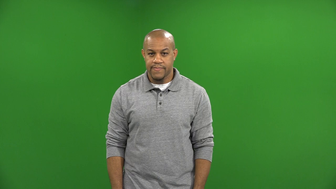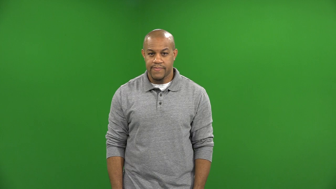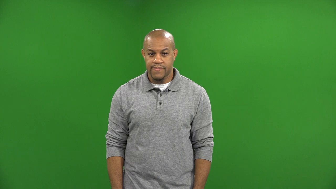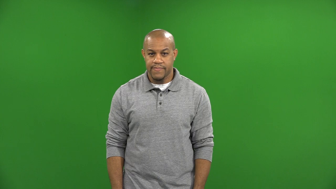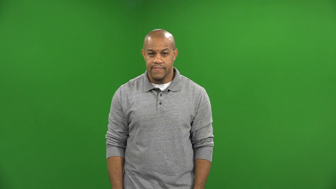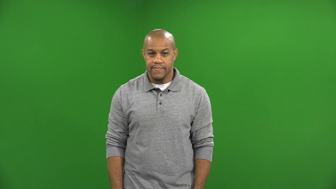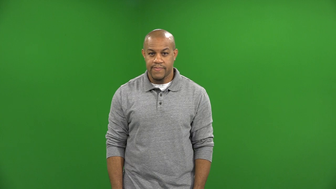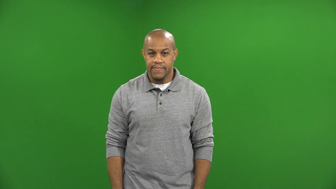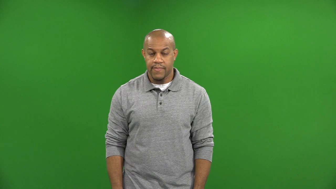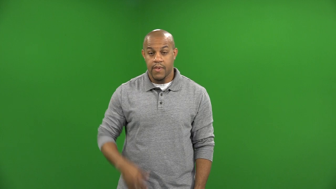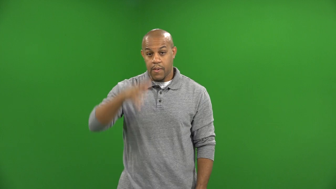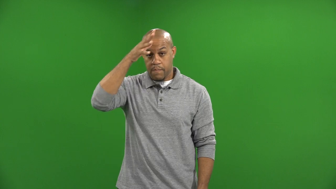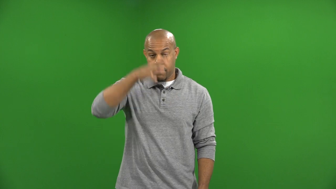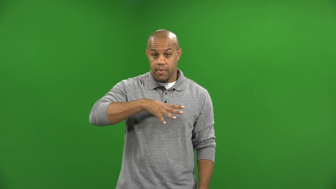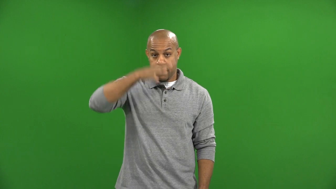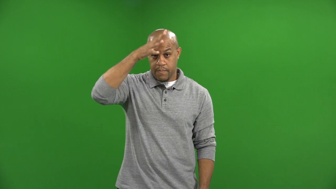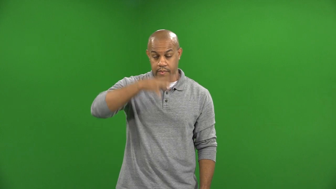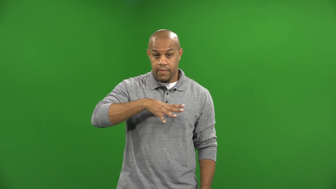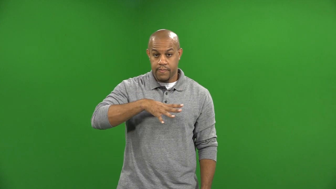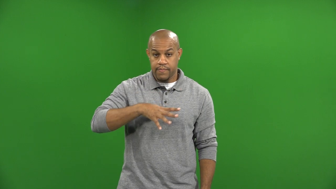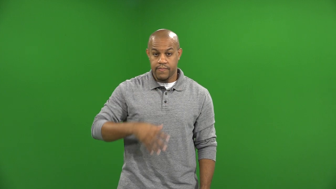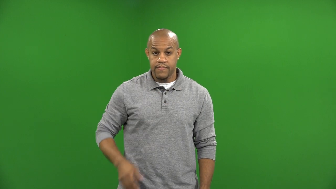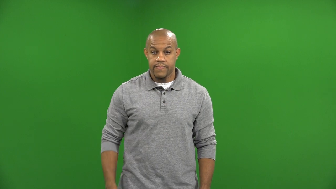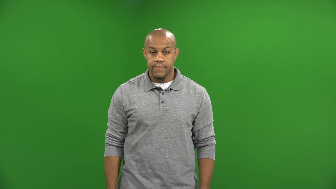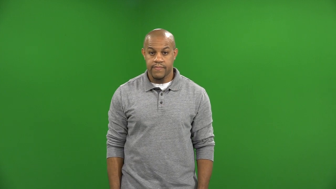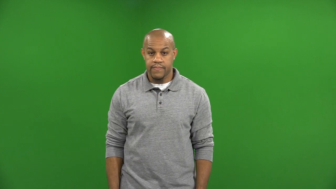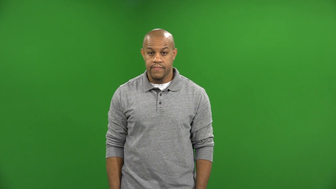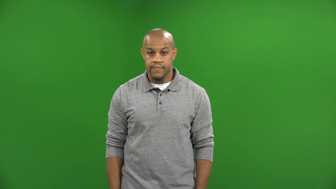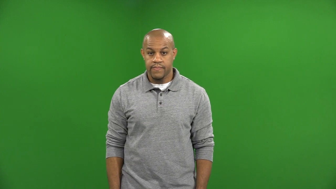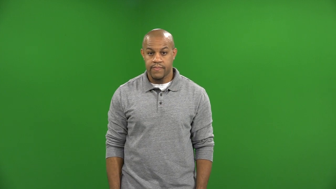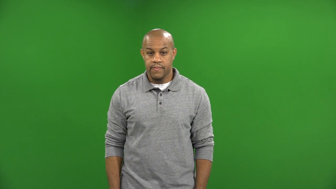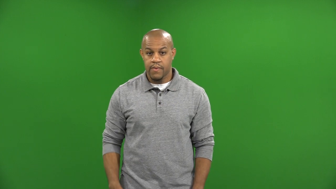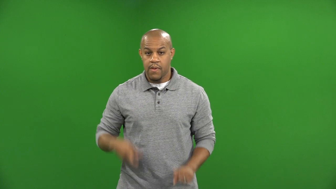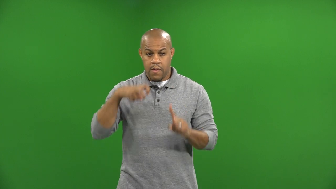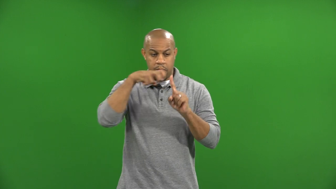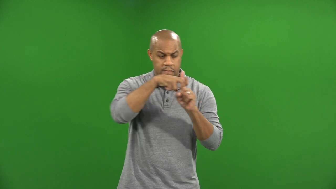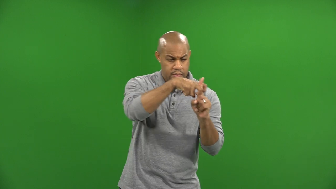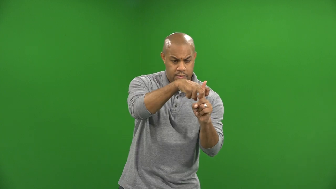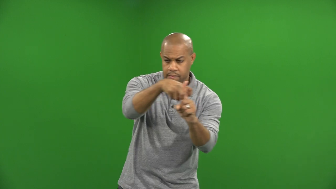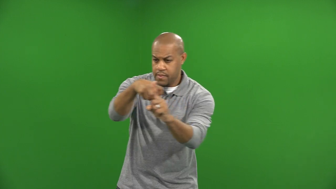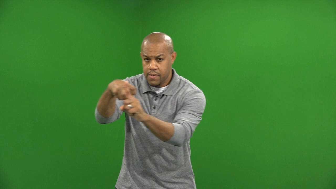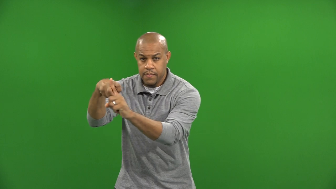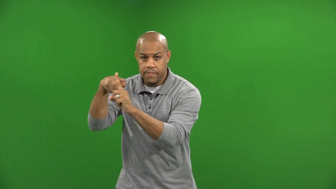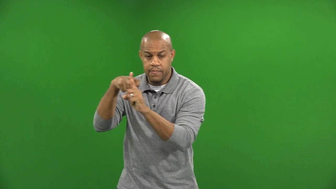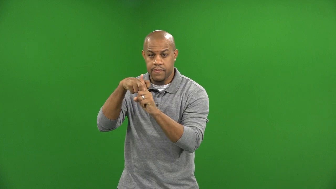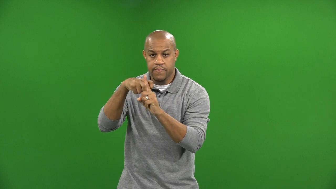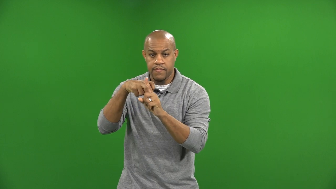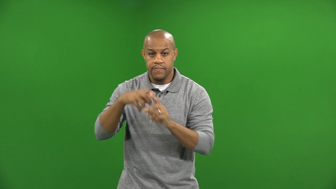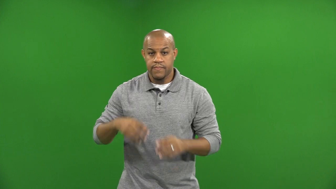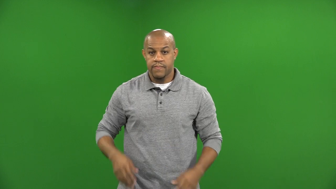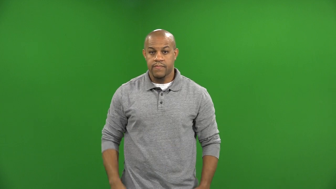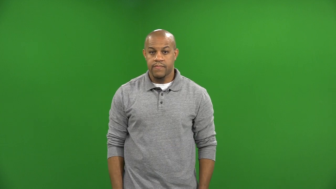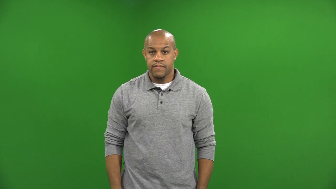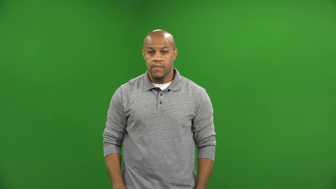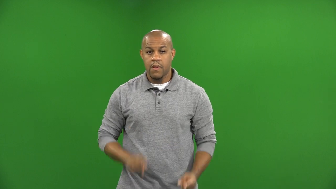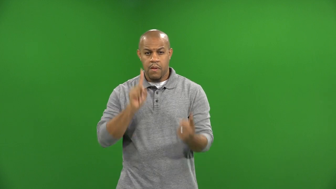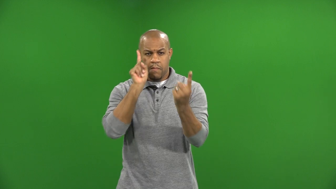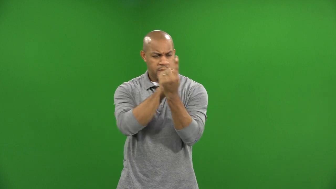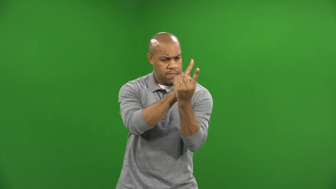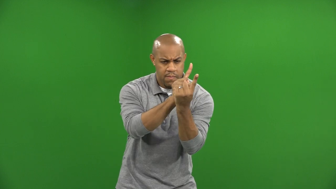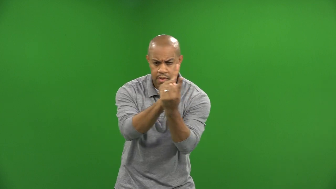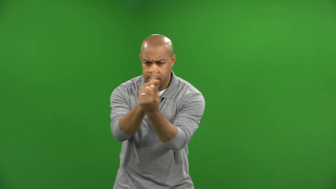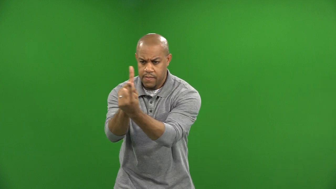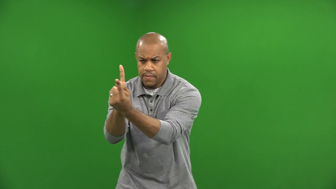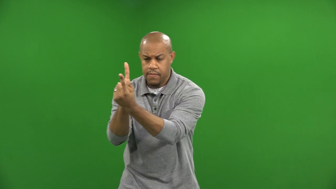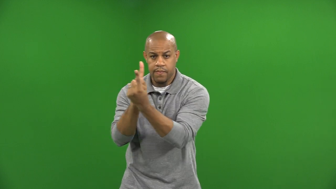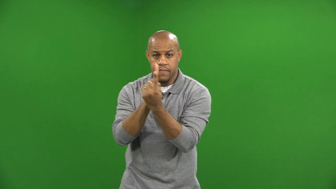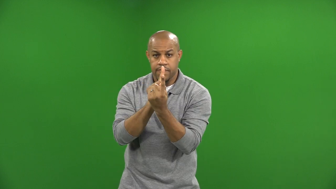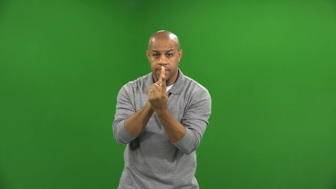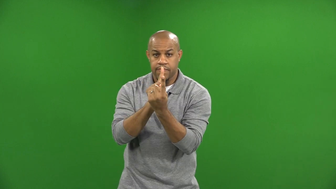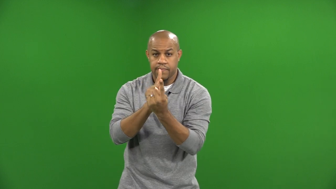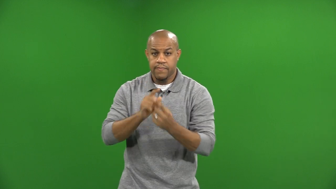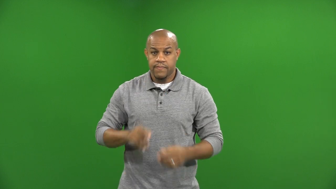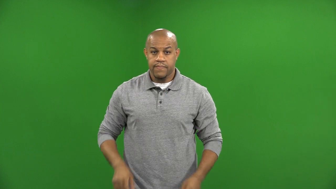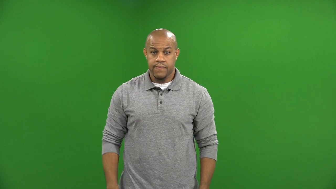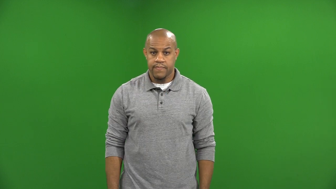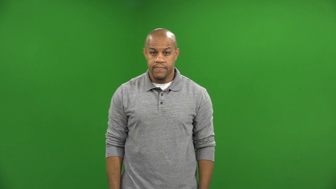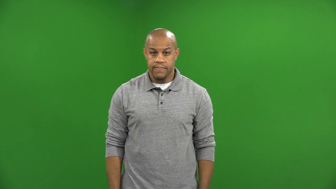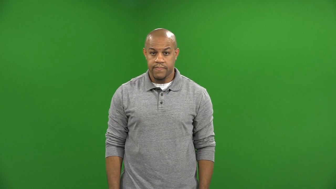Man to man defense